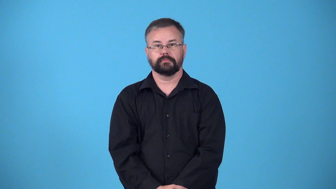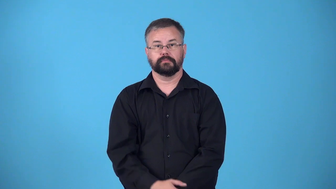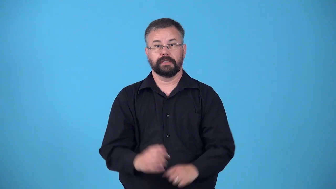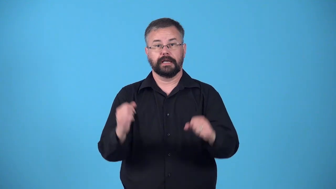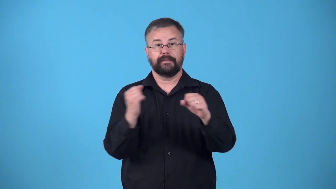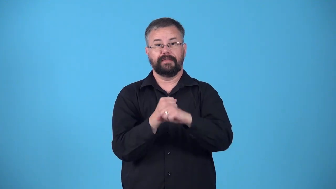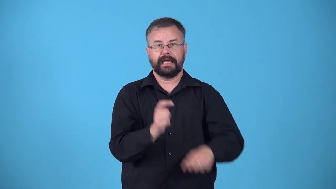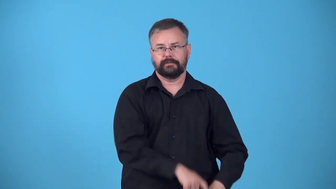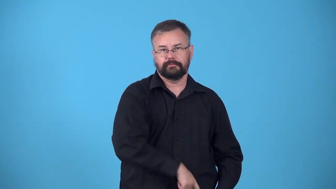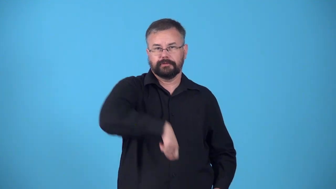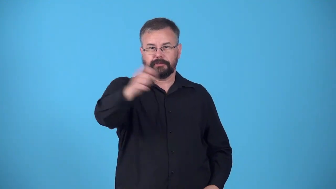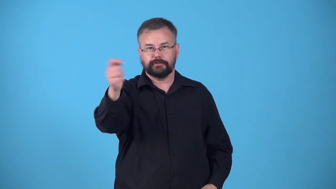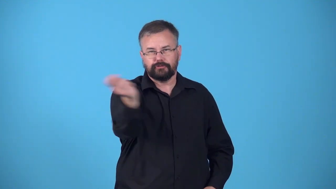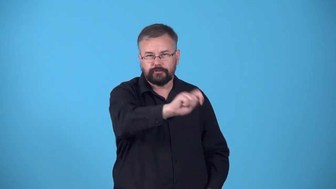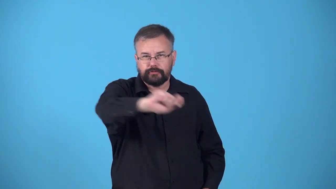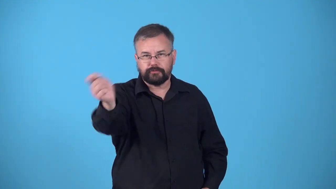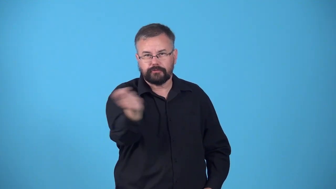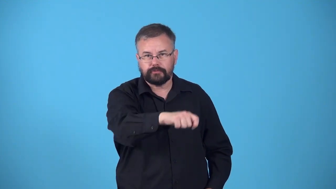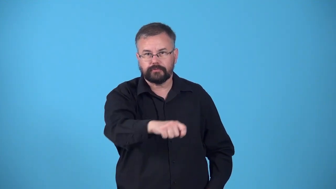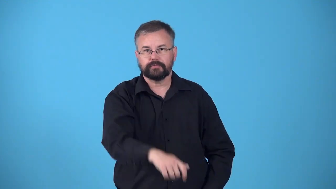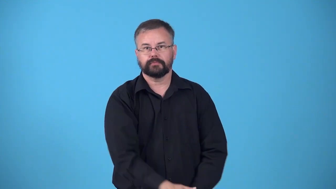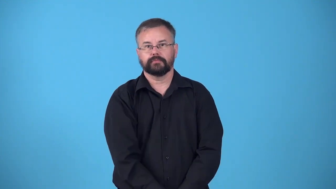duel-sword